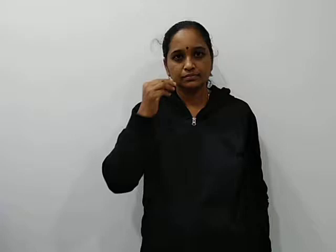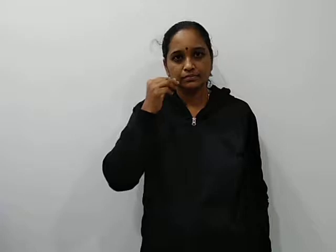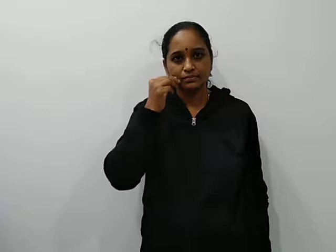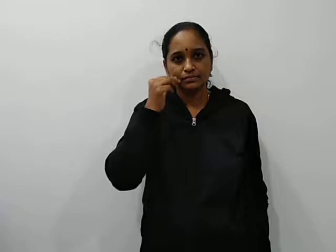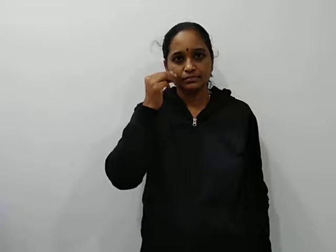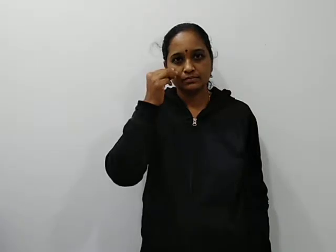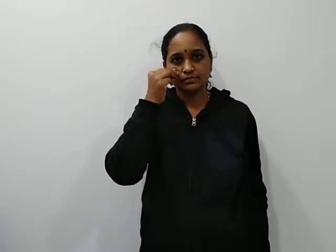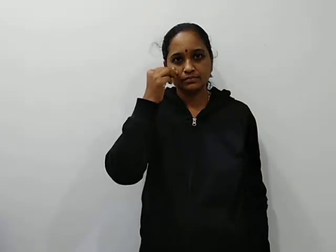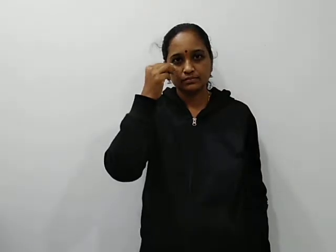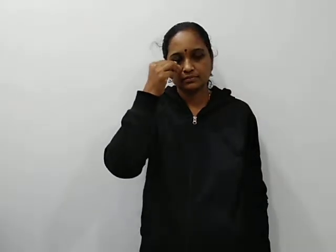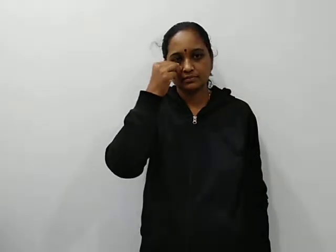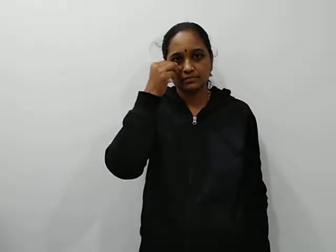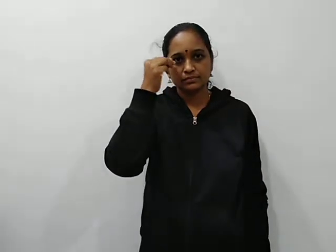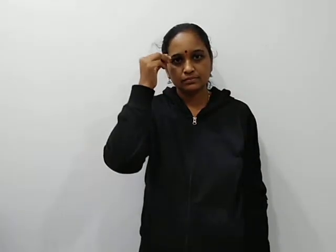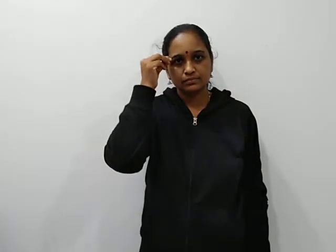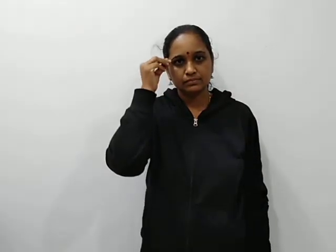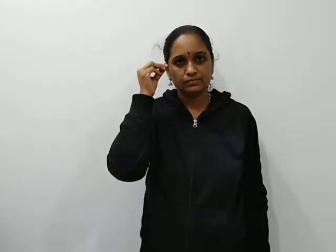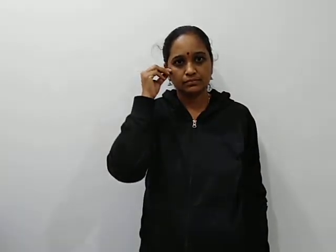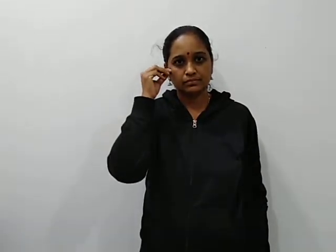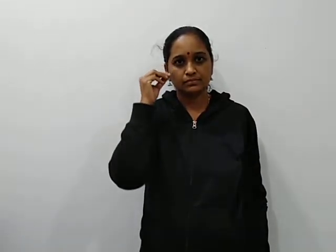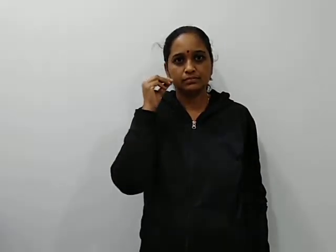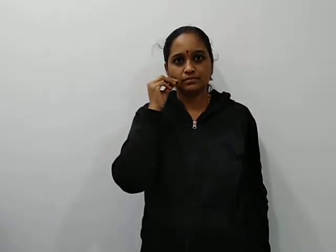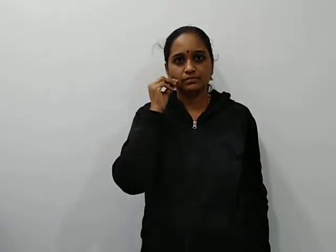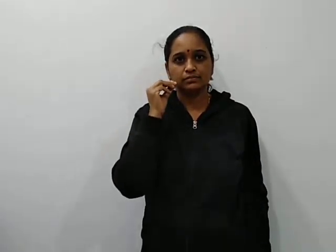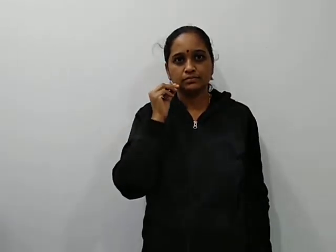chickenpox